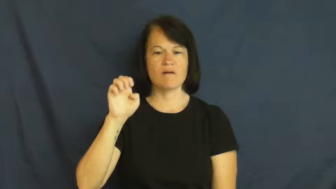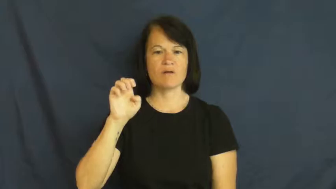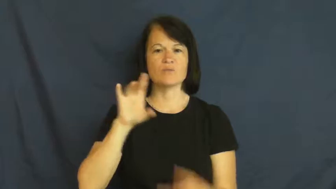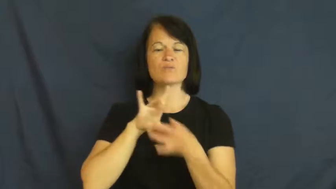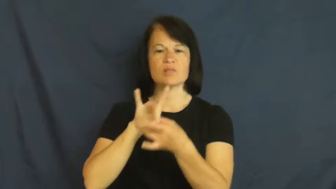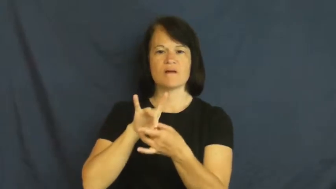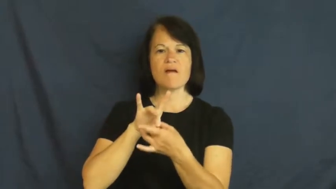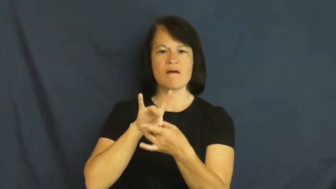correlate